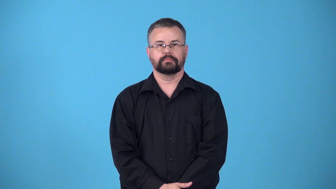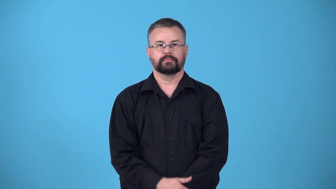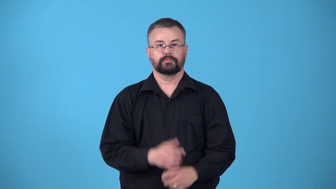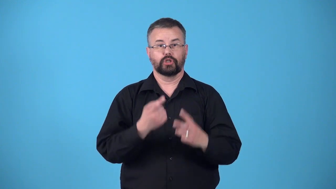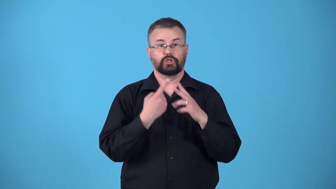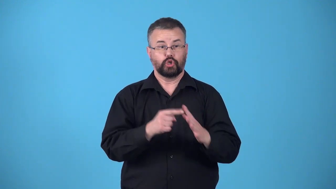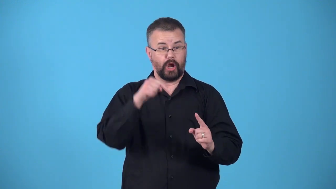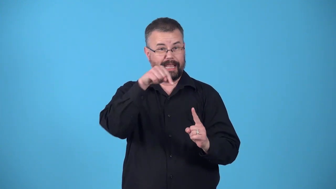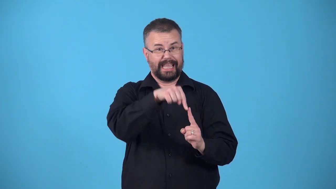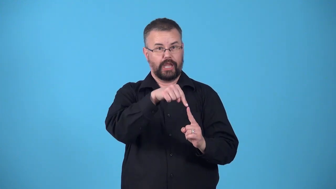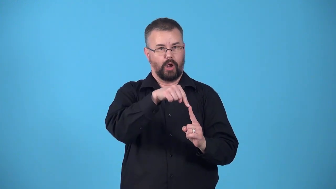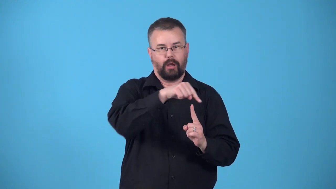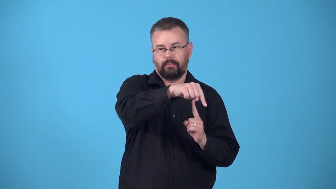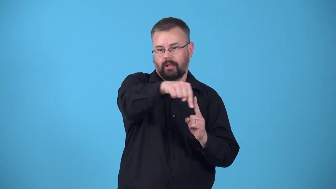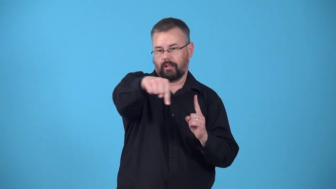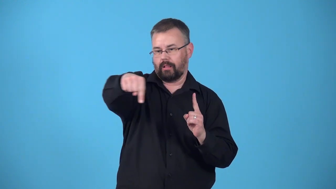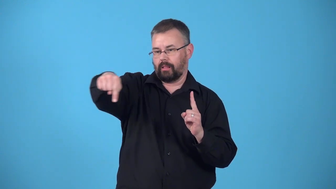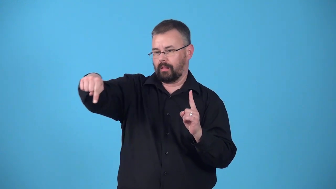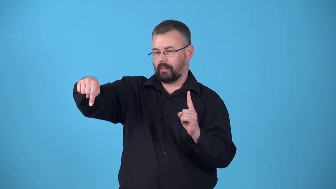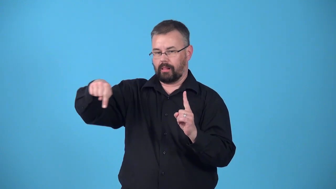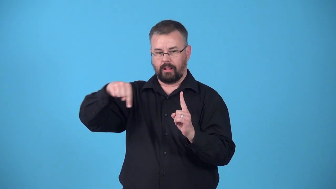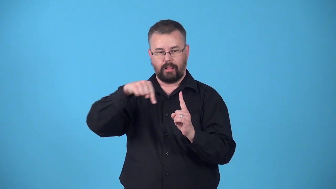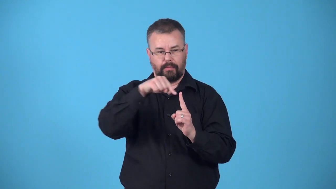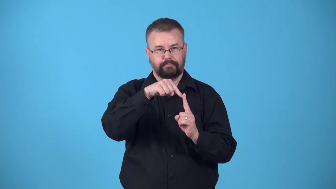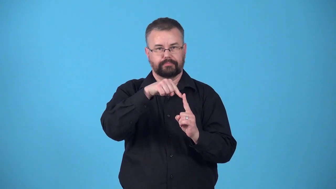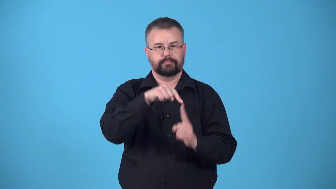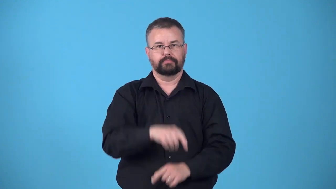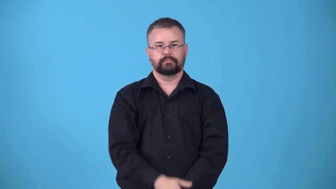circumnavigate